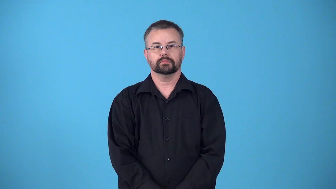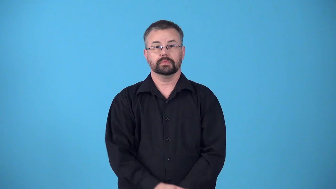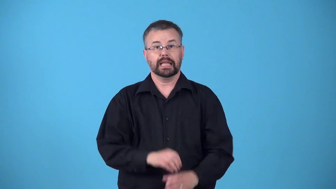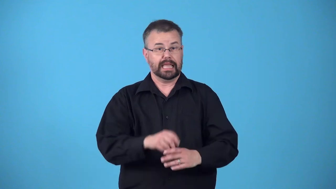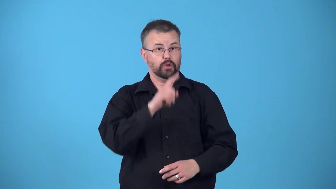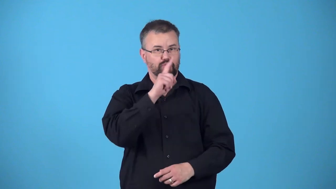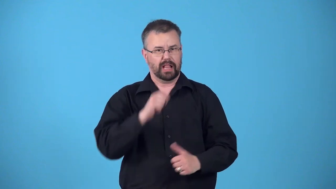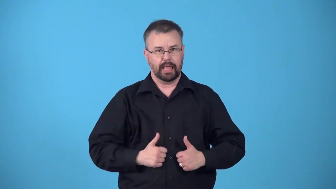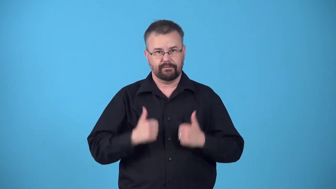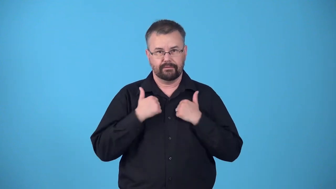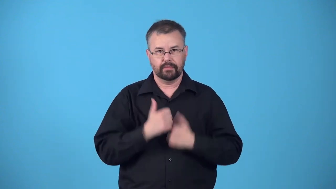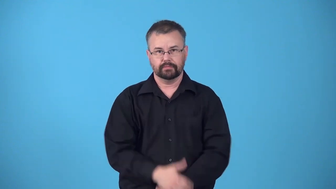realworld